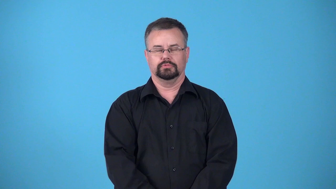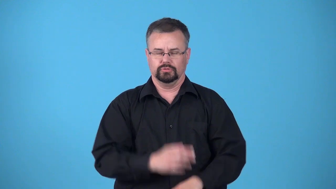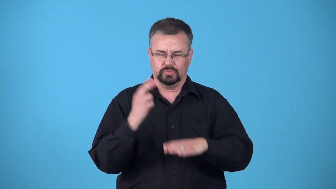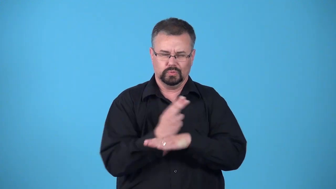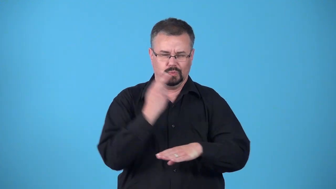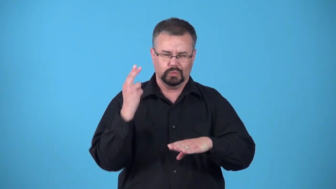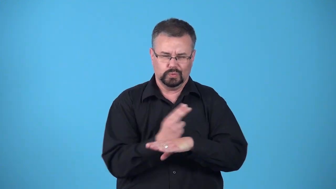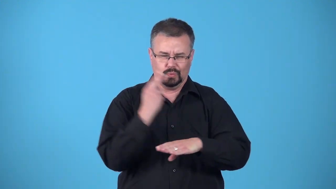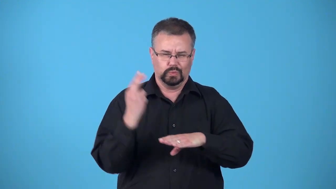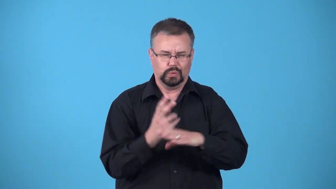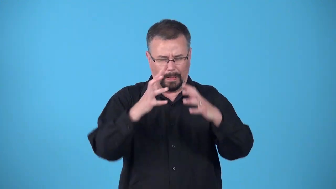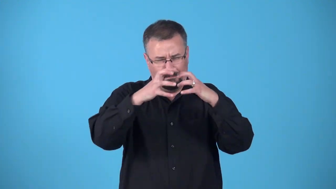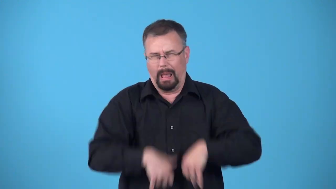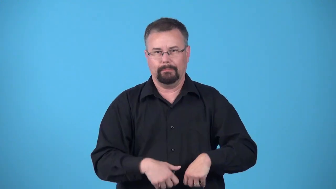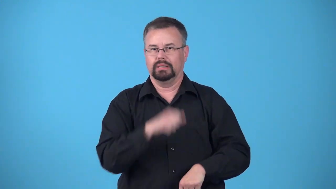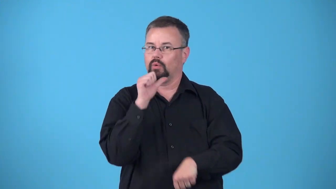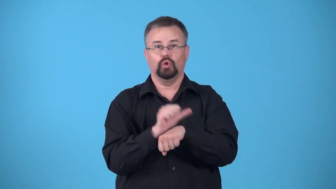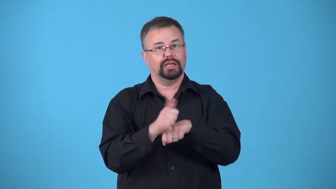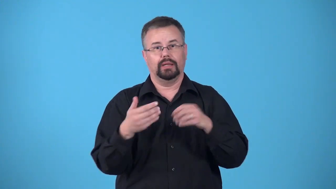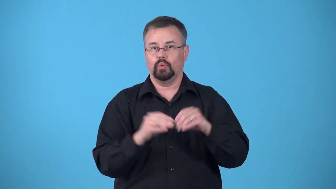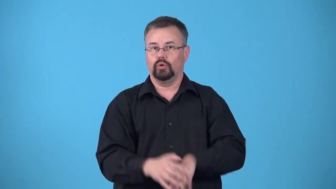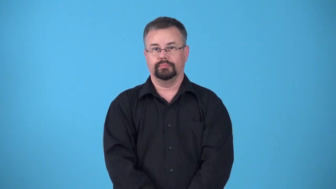run something into the ground,overuse